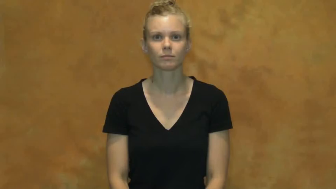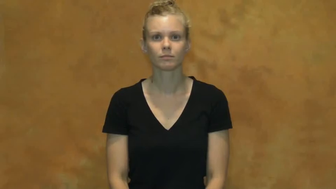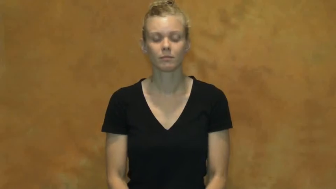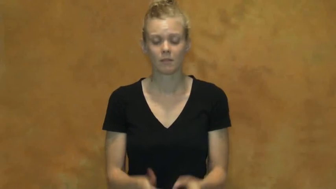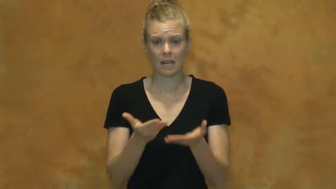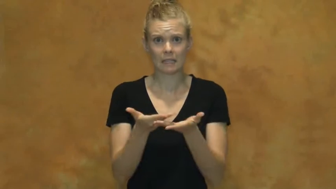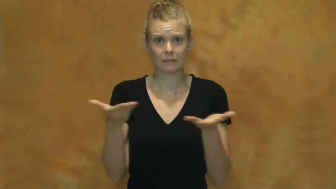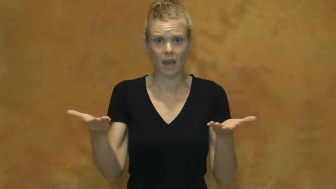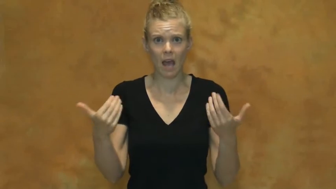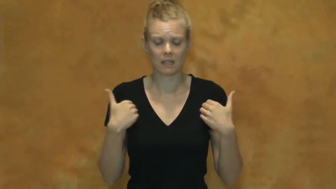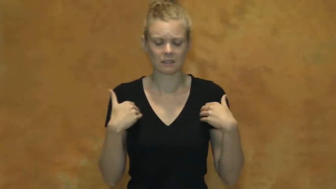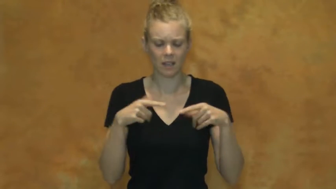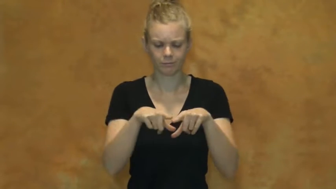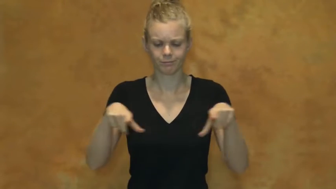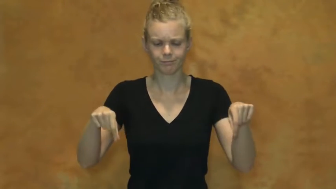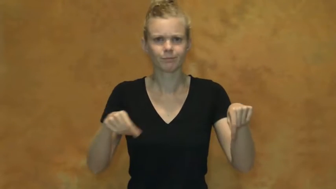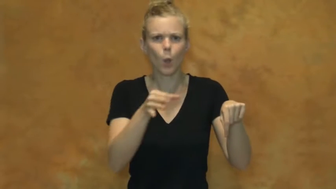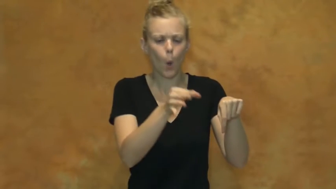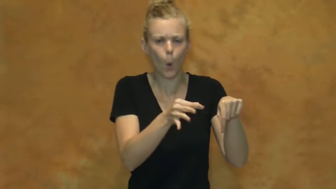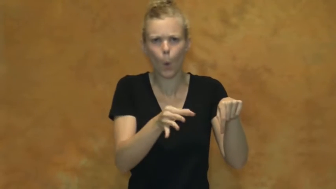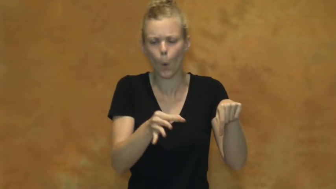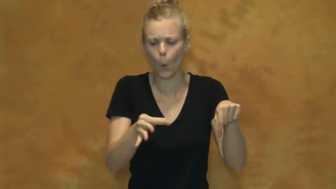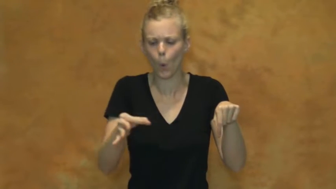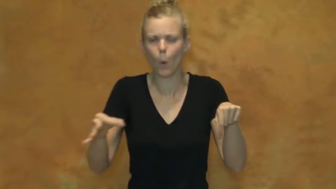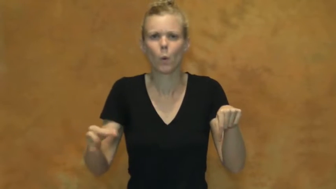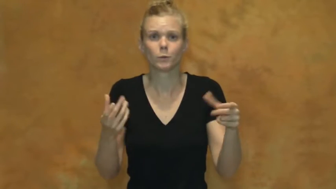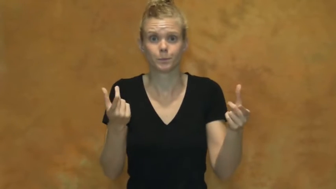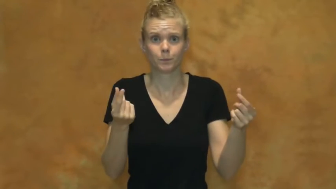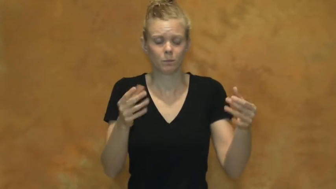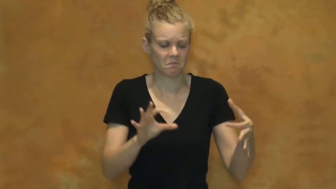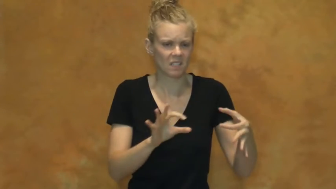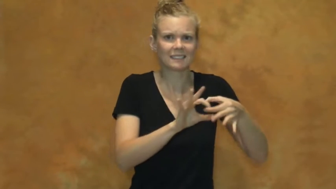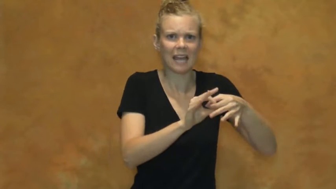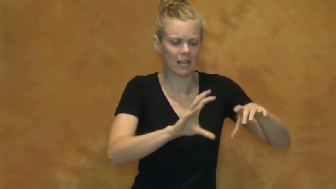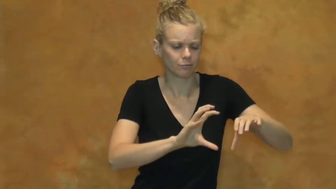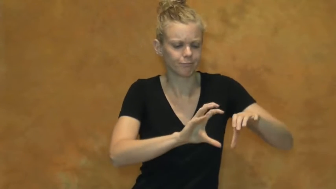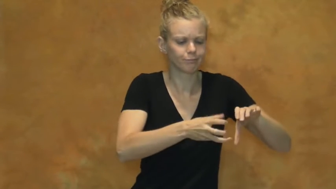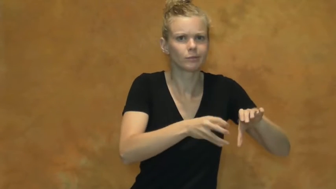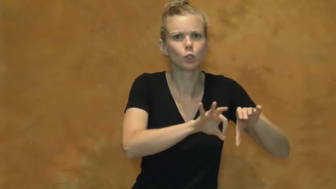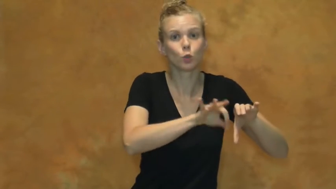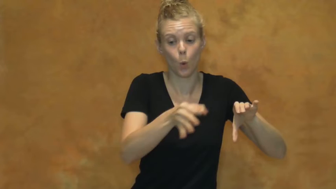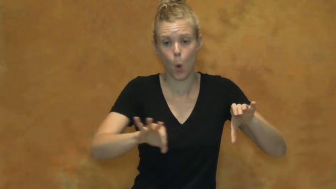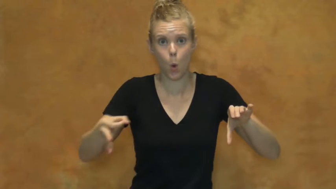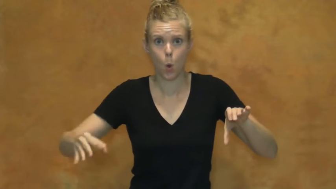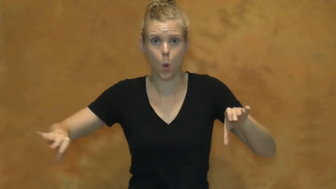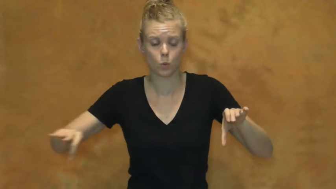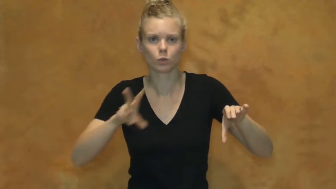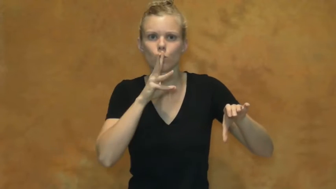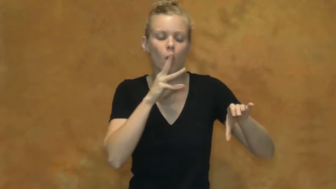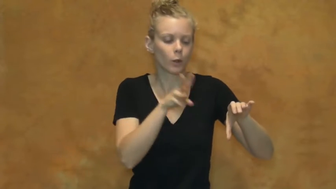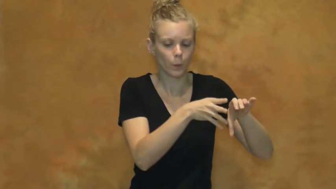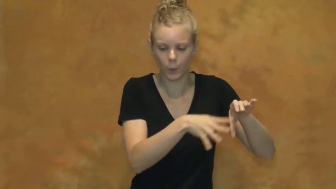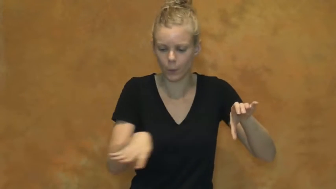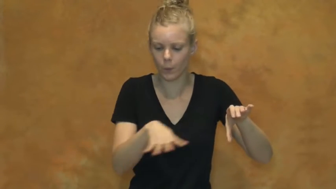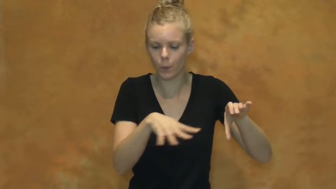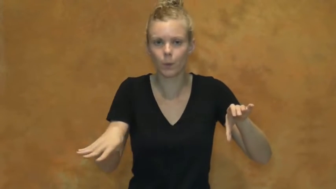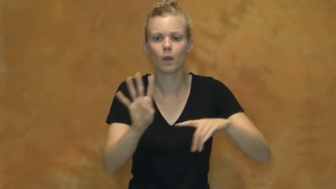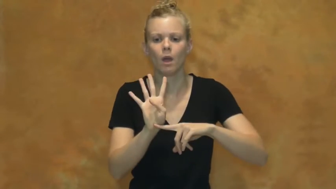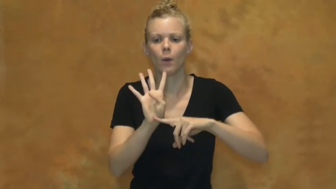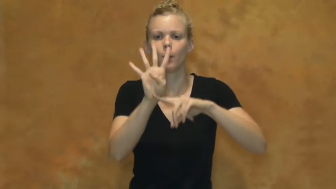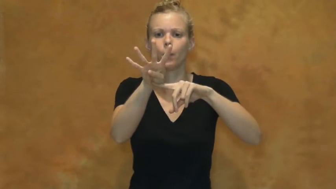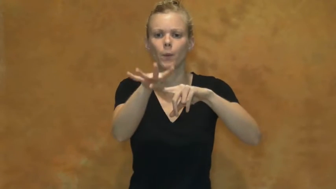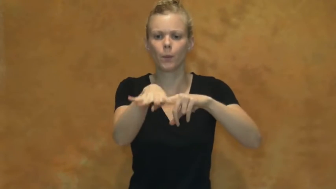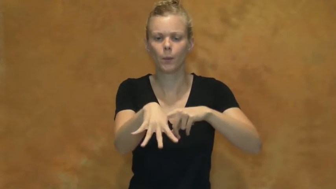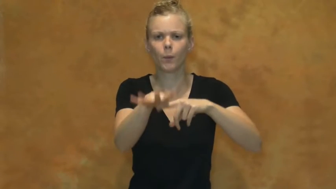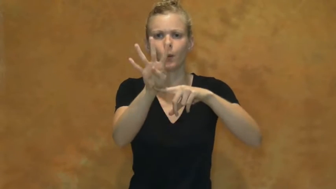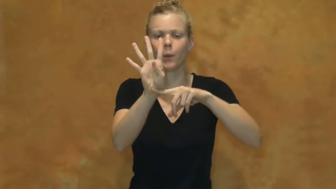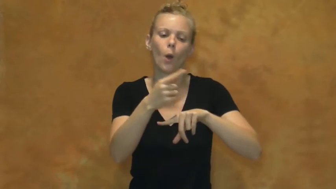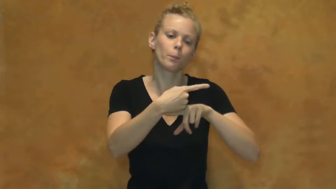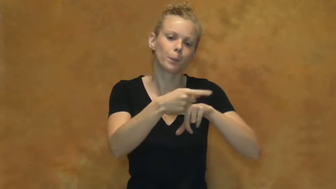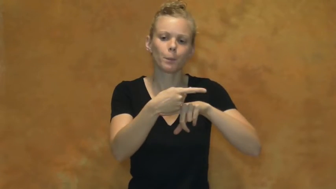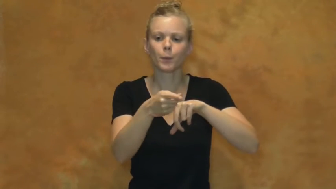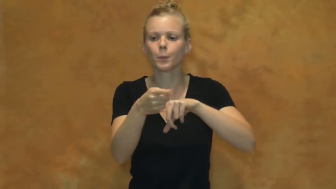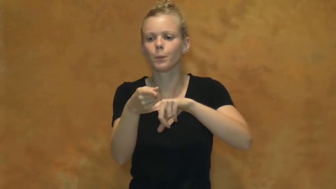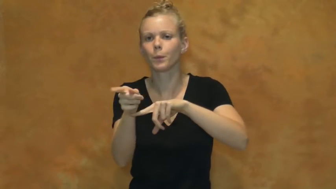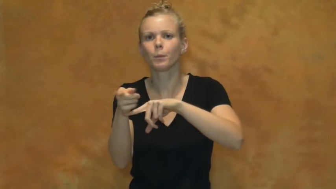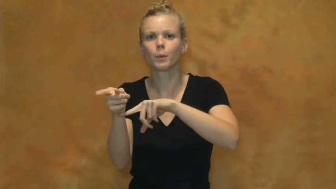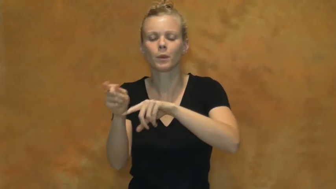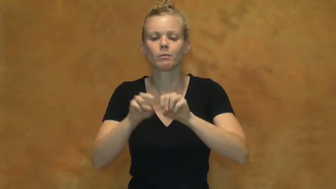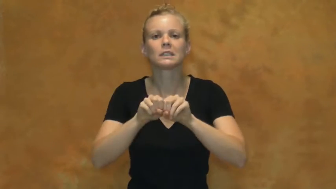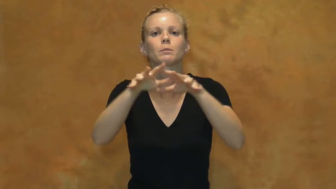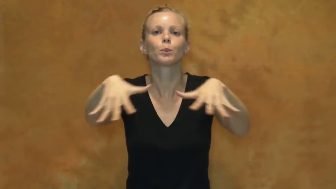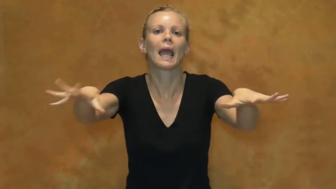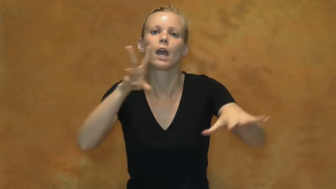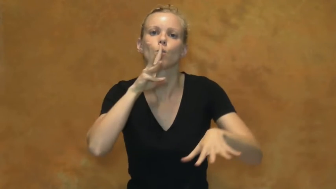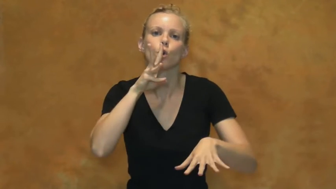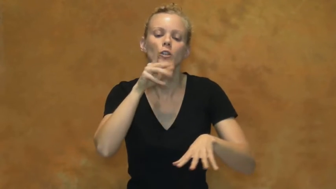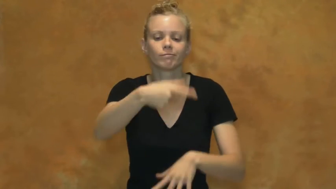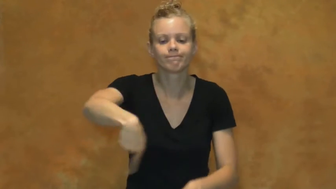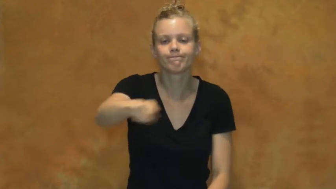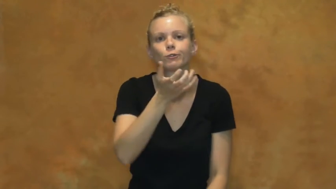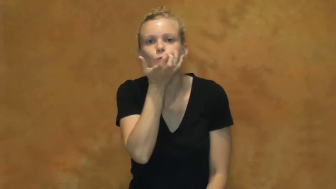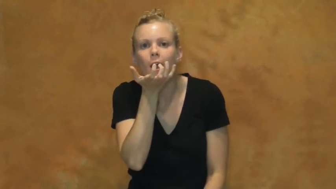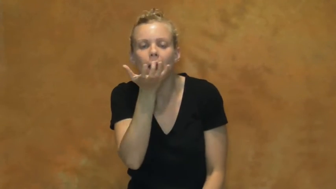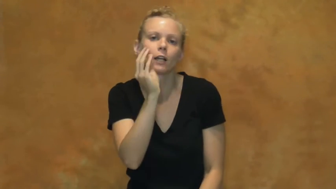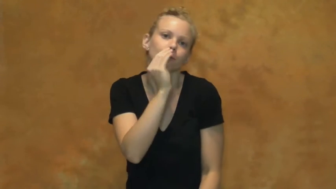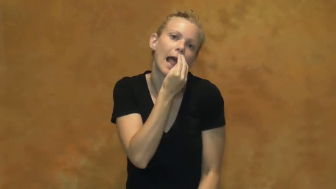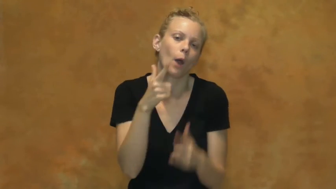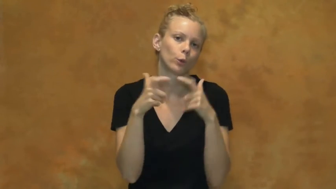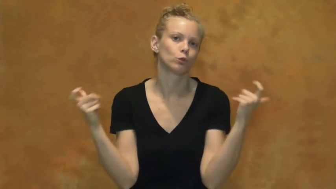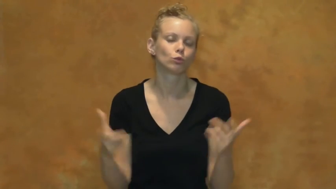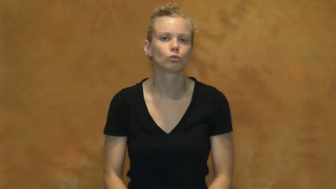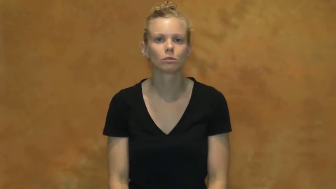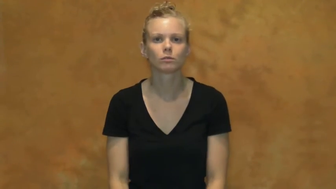sprinkler